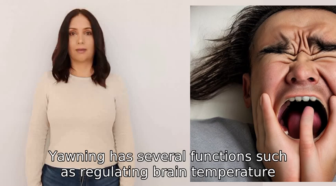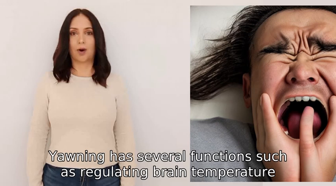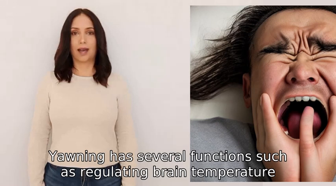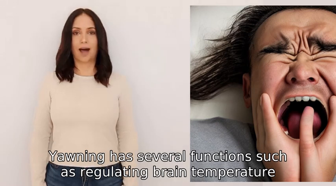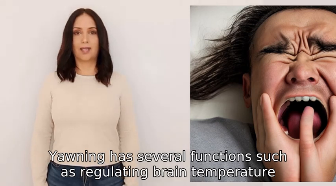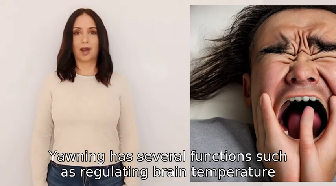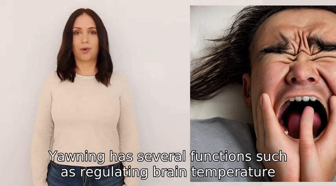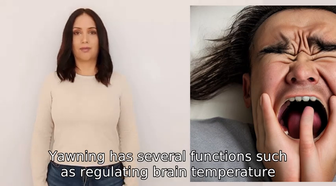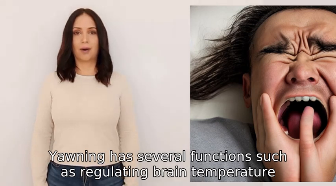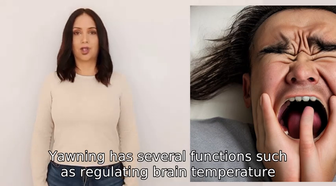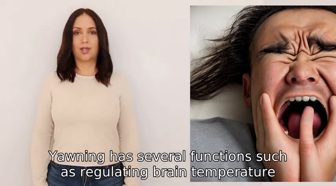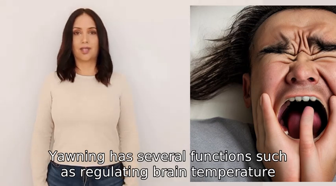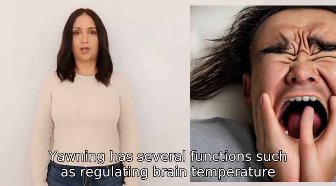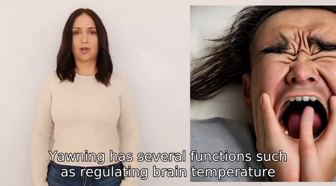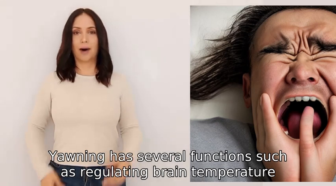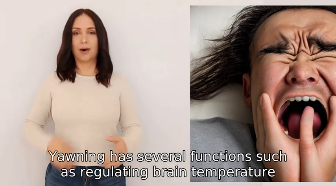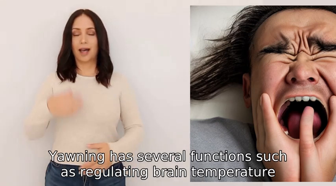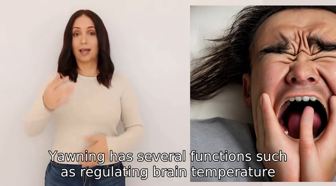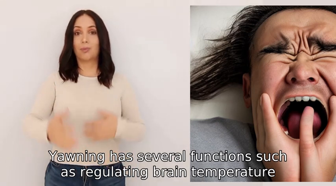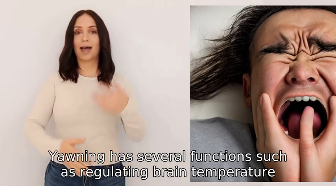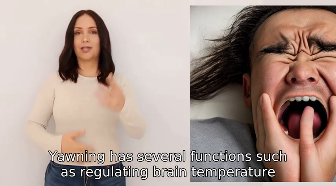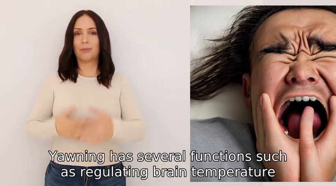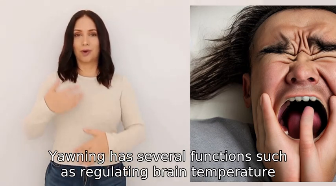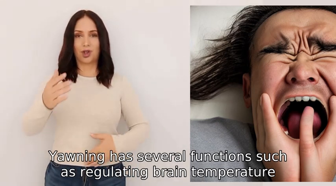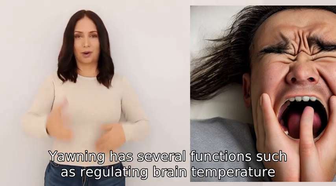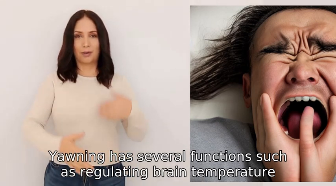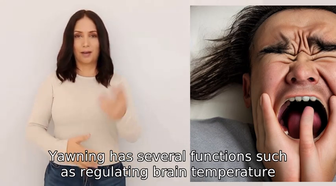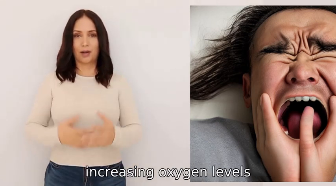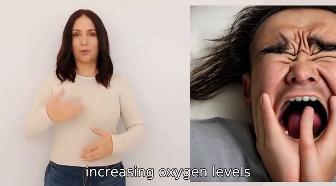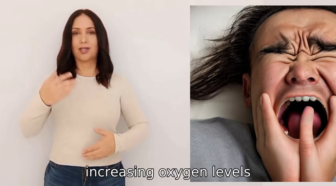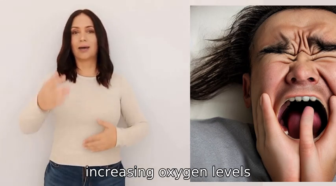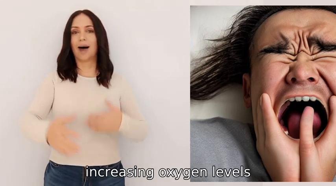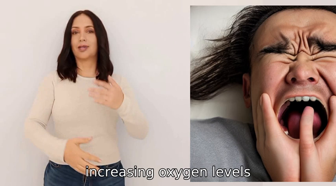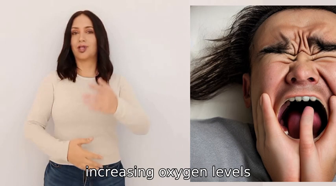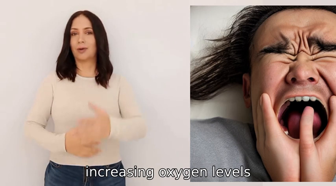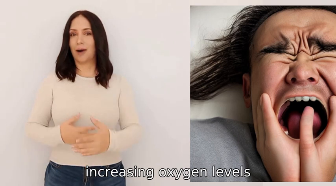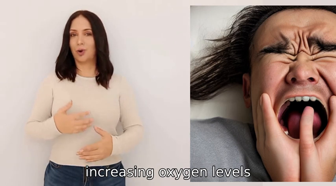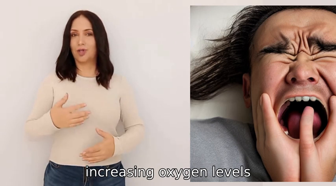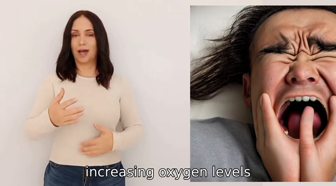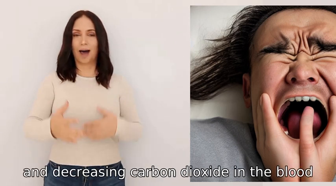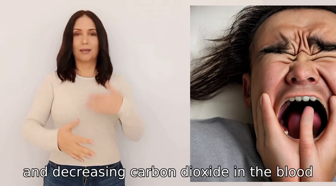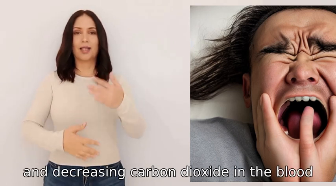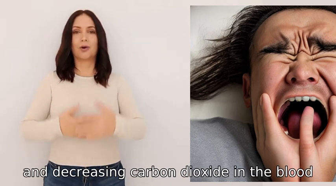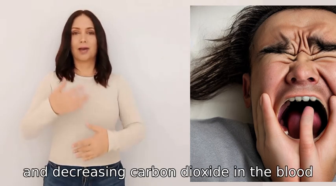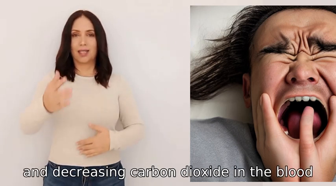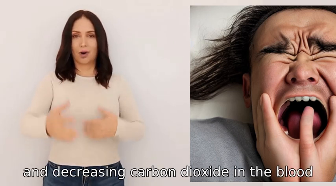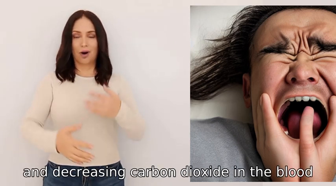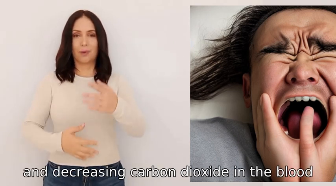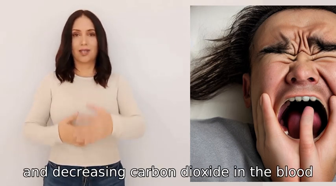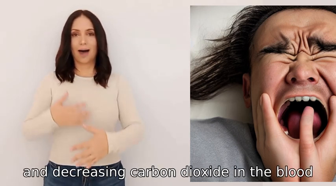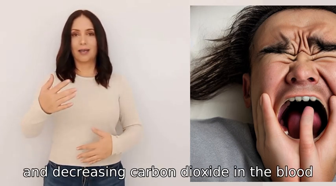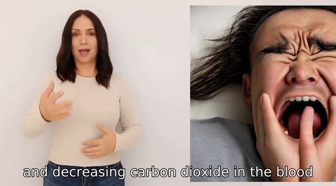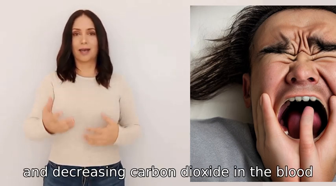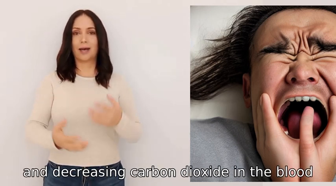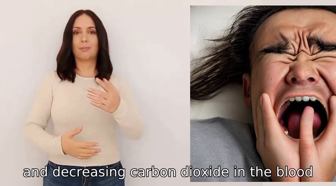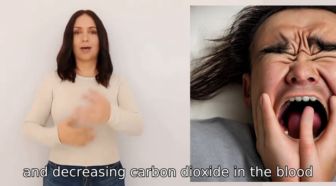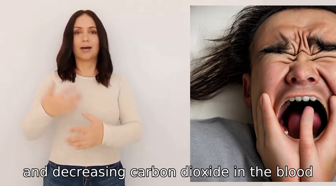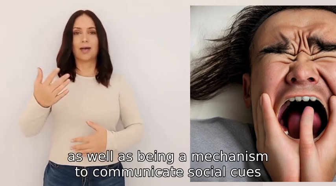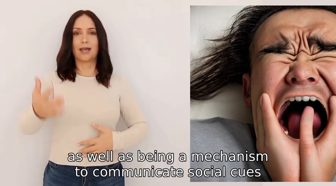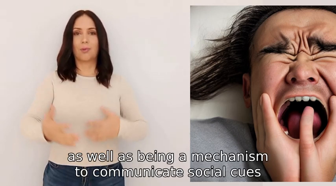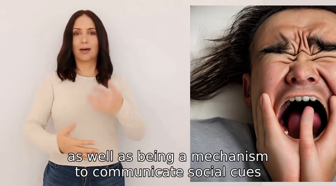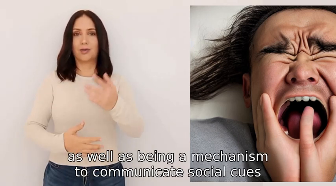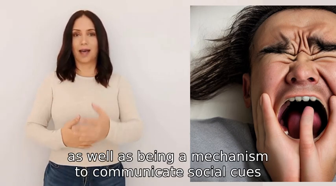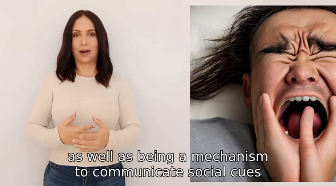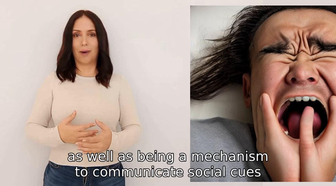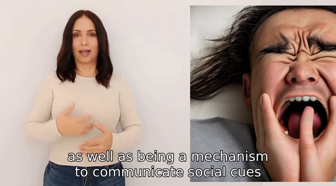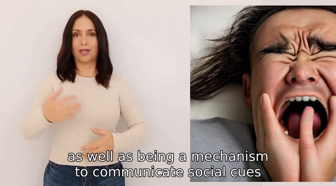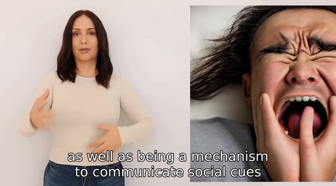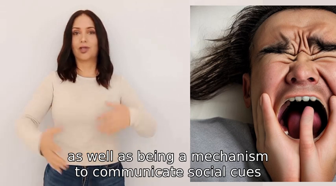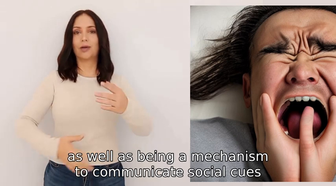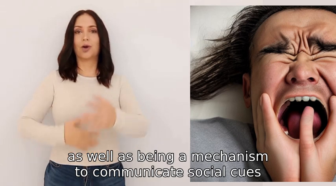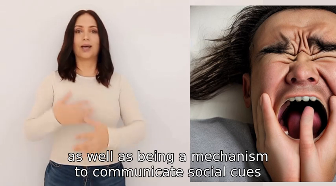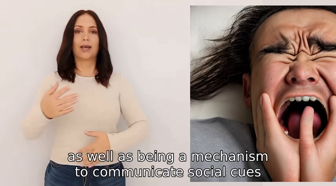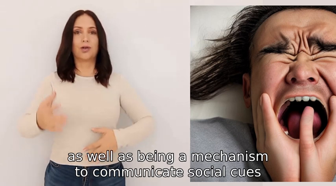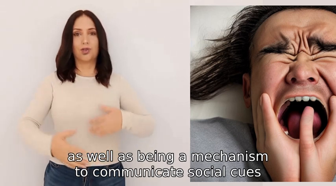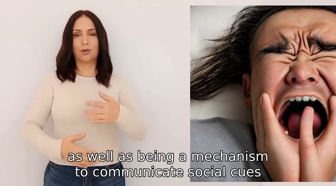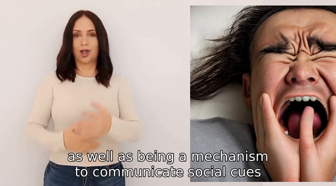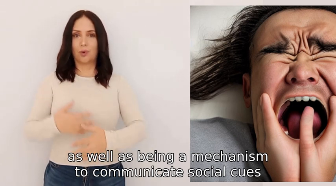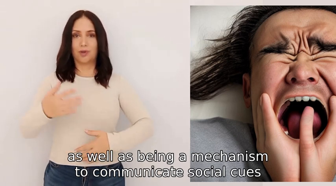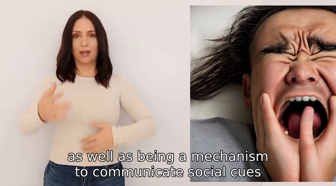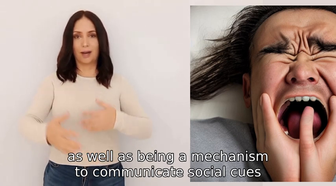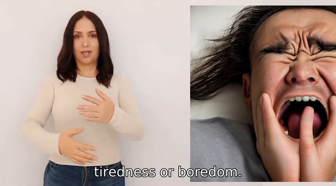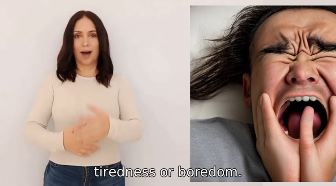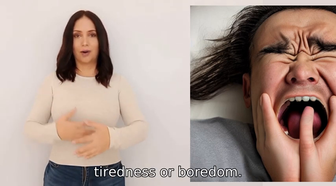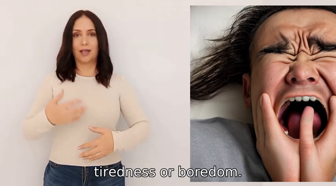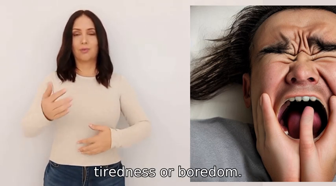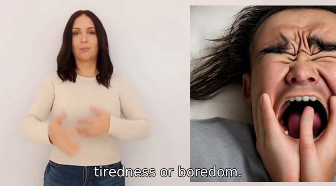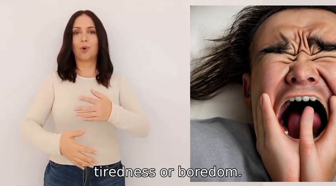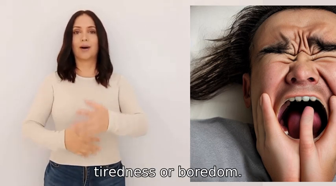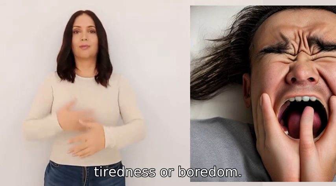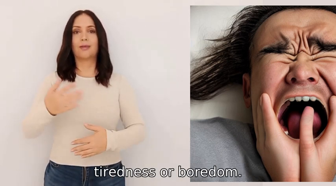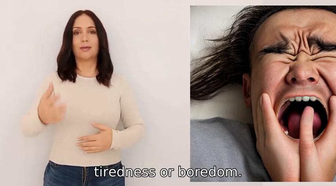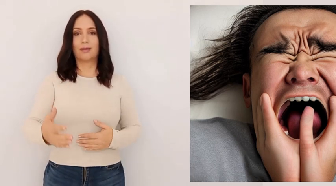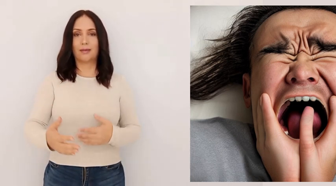What is the function of yawning?